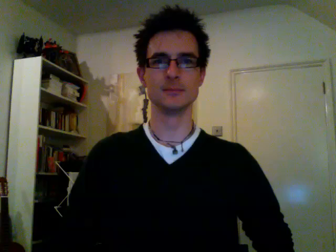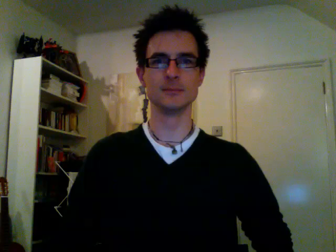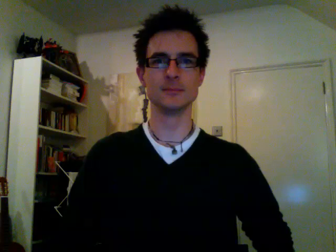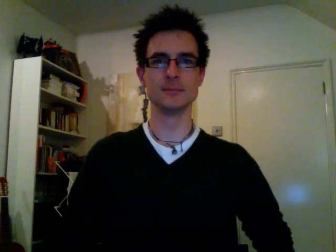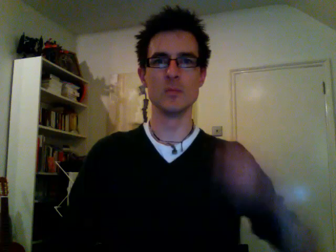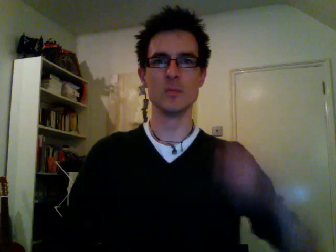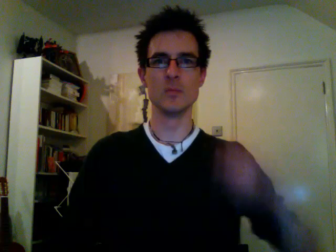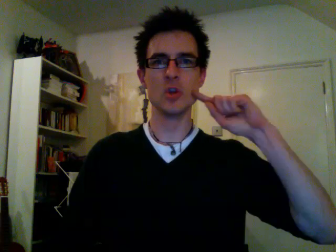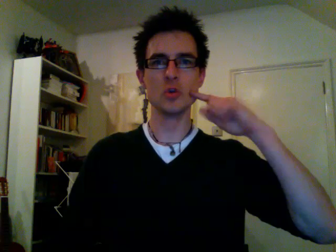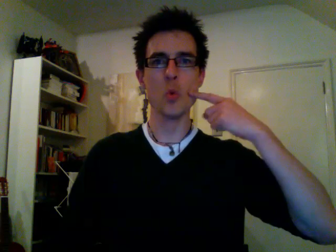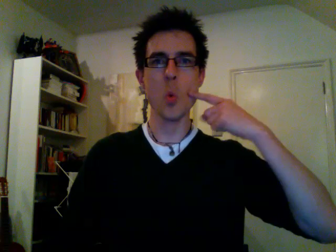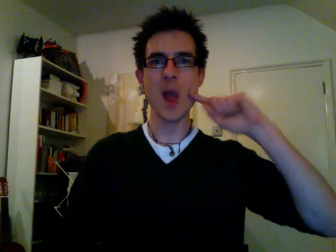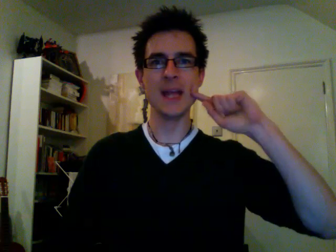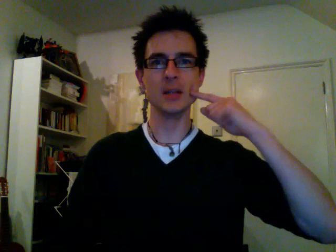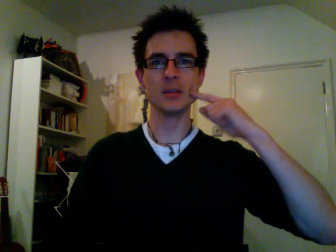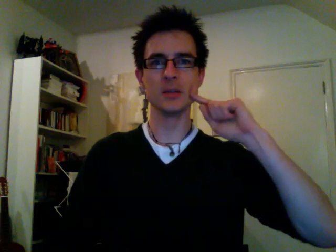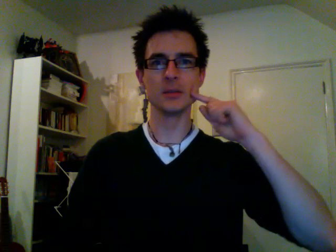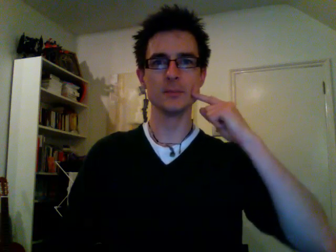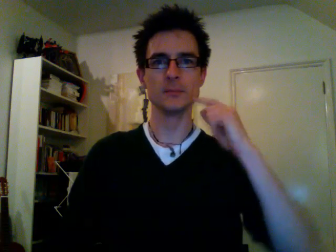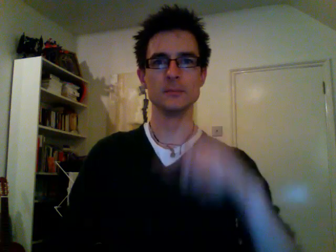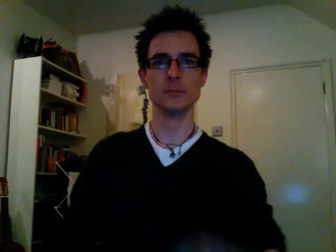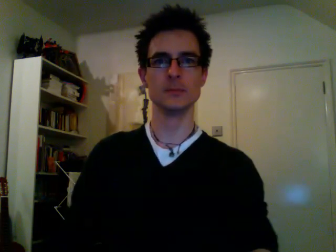sweets